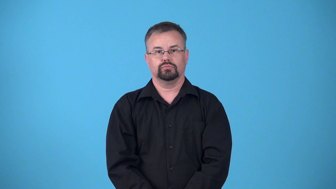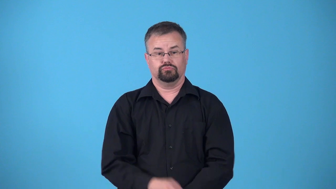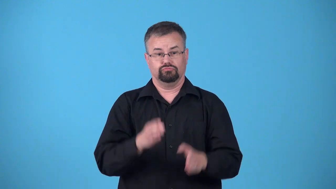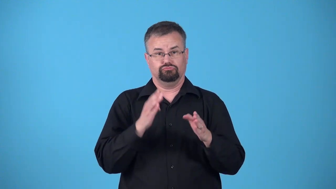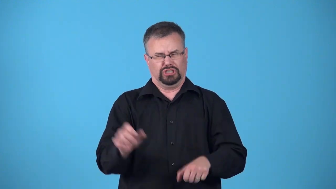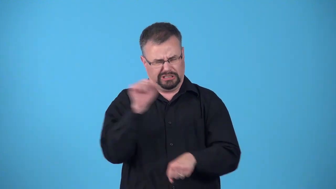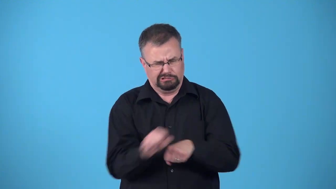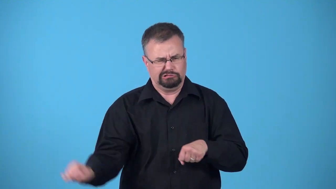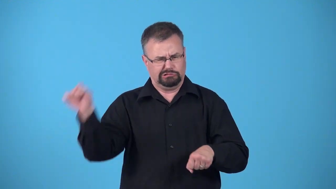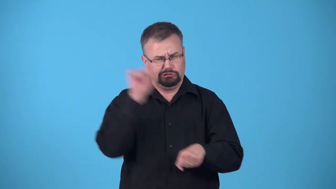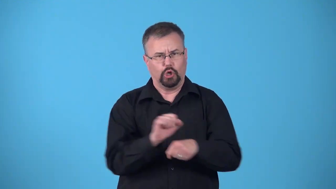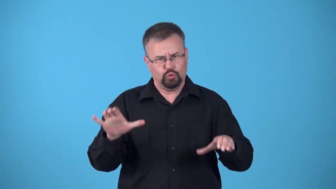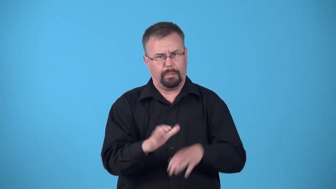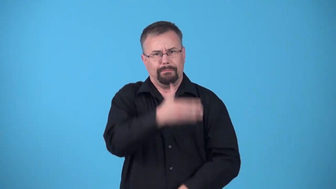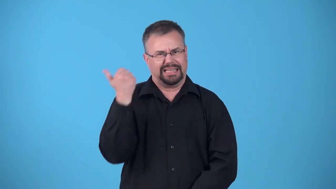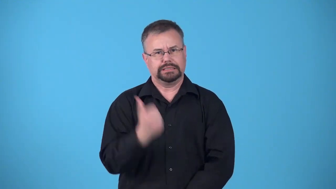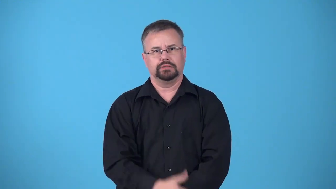he she always gives 110 percent